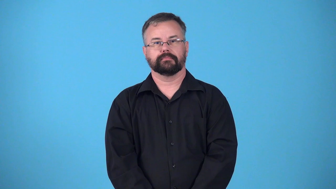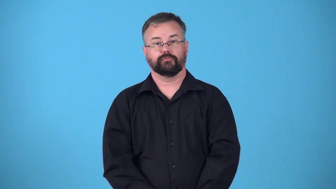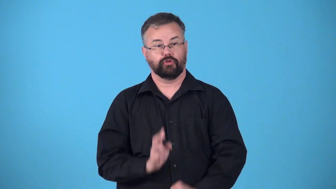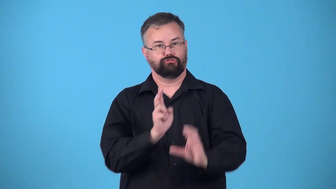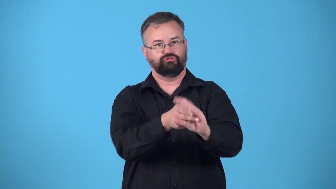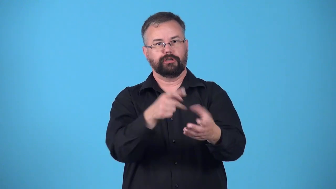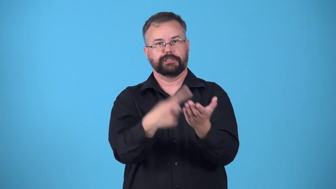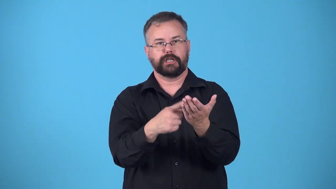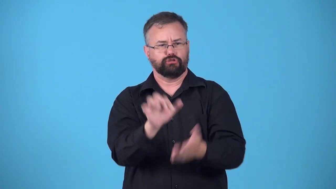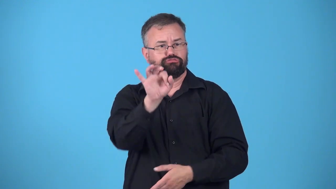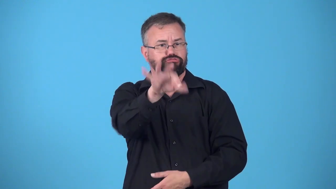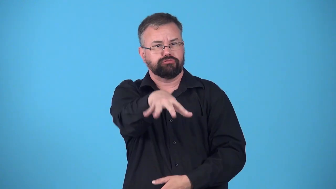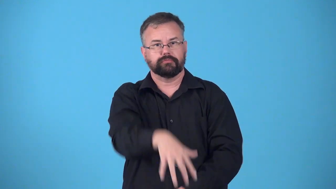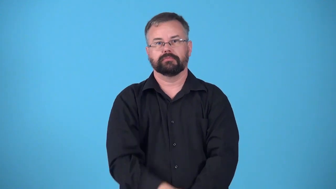chime in,chip in